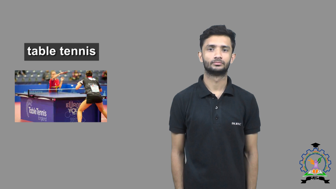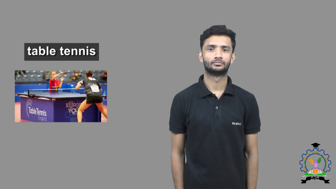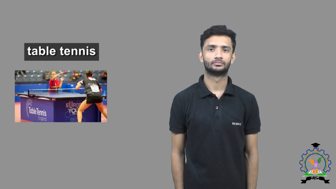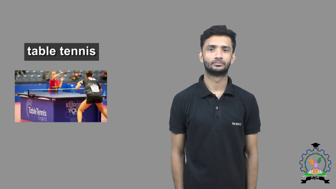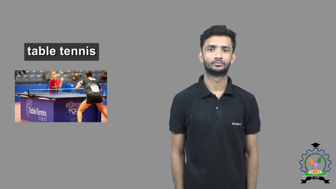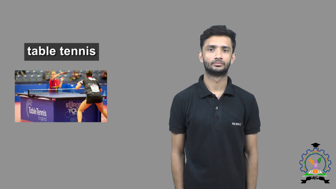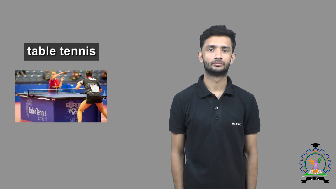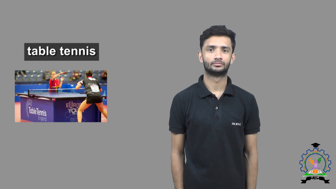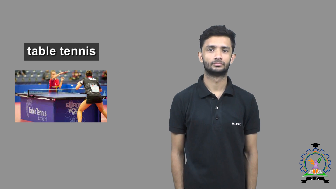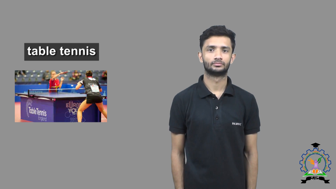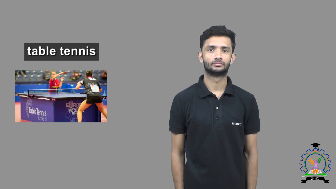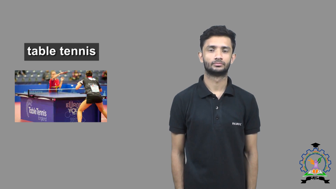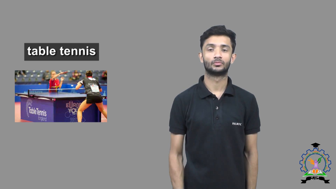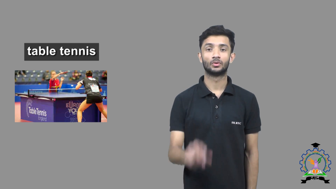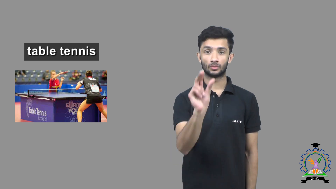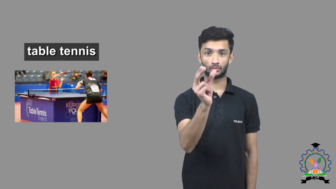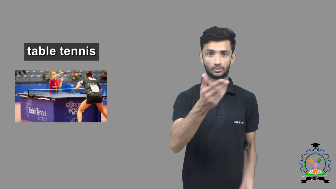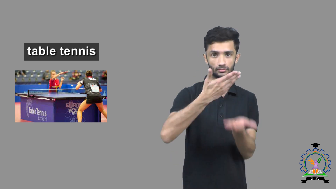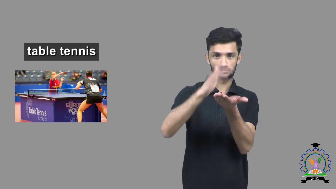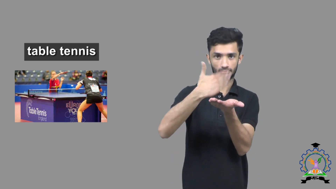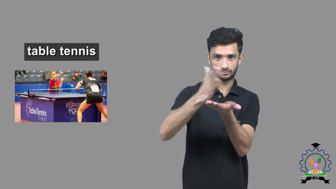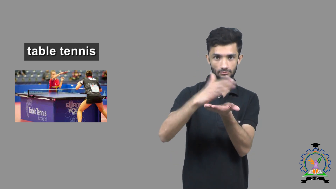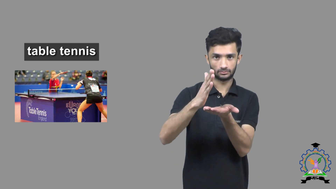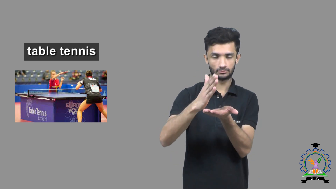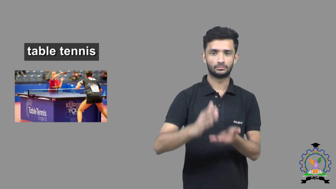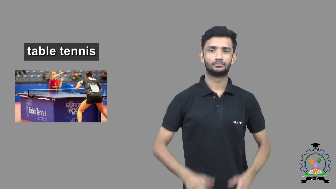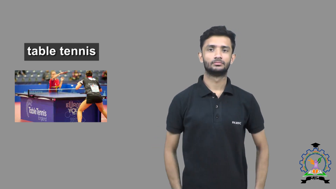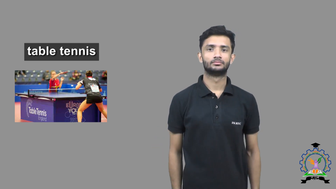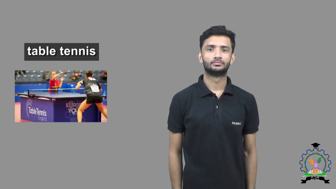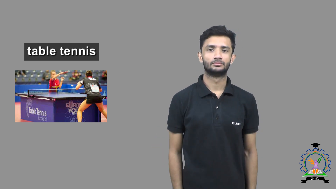table tennis